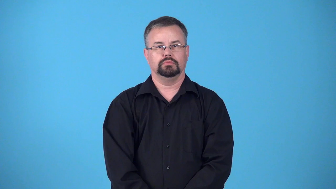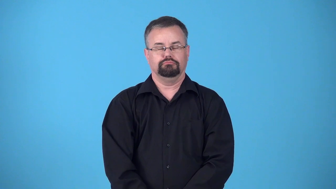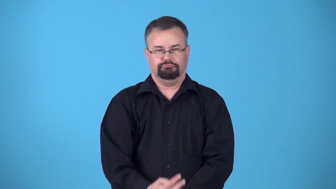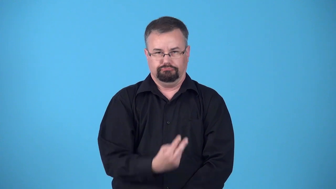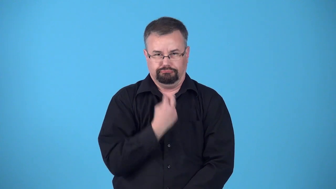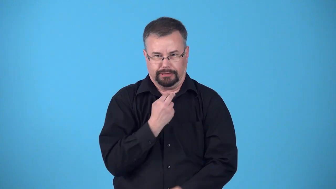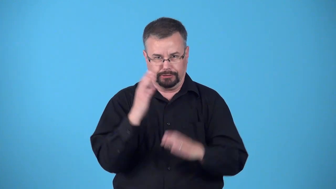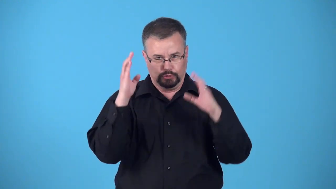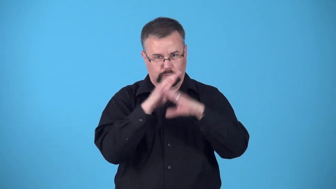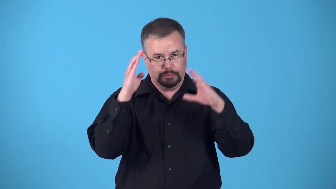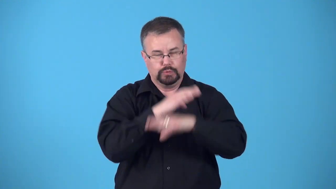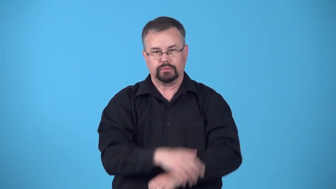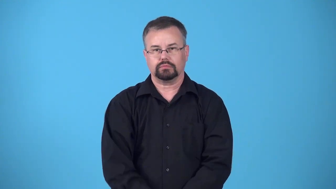on the hook